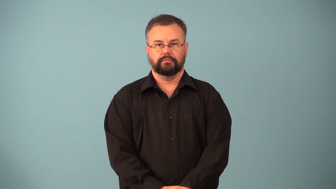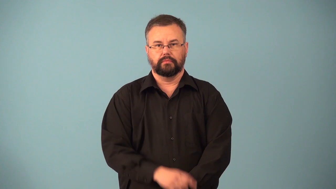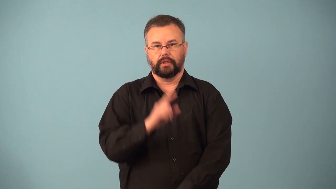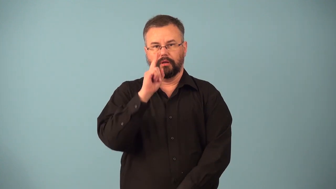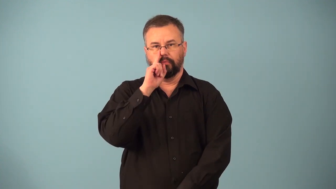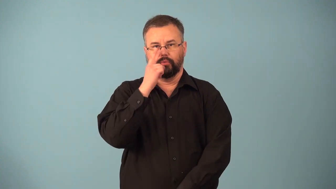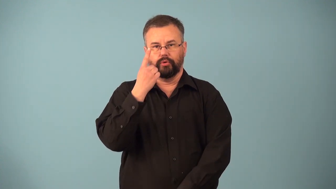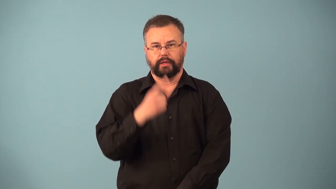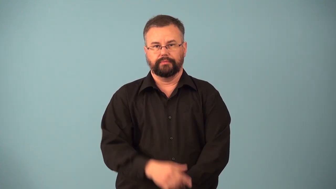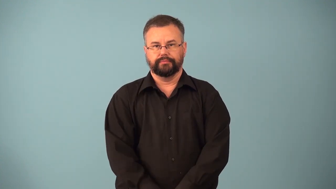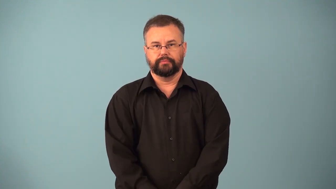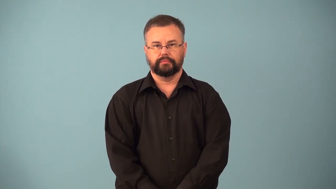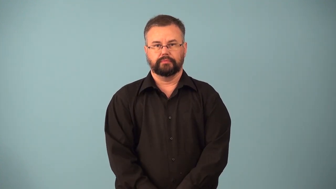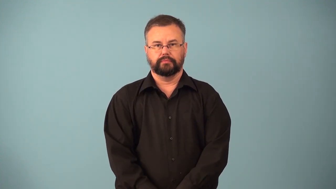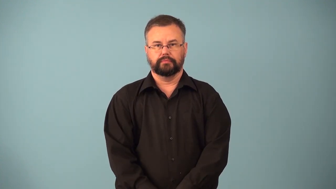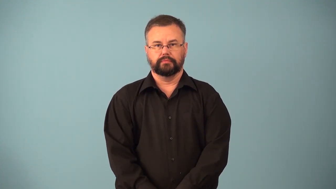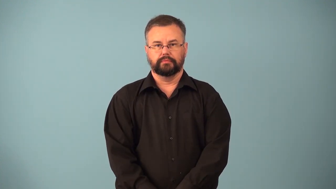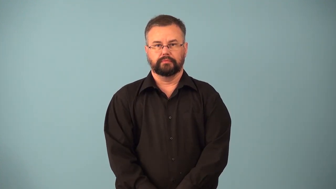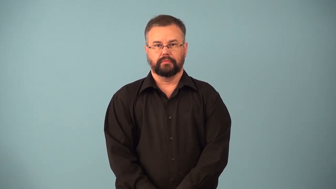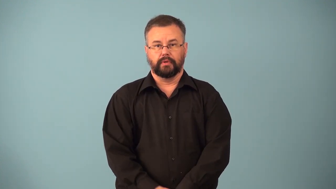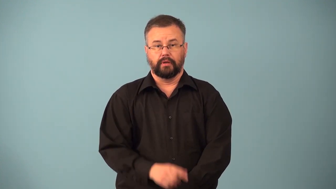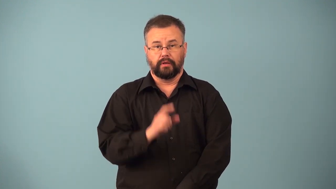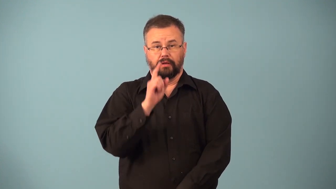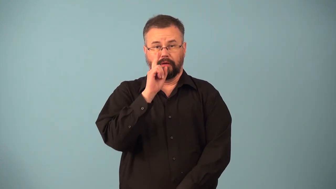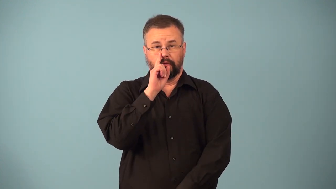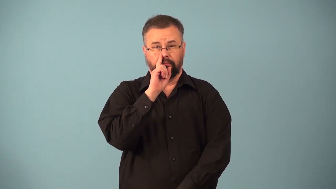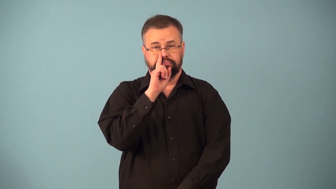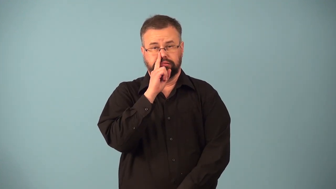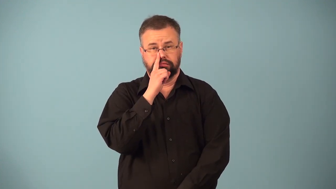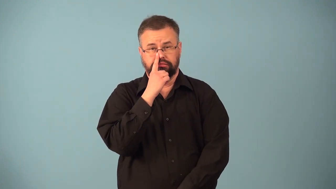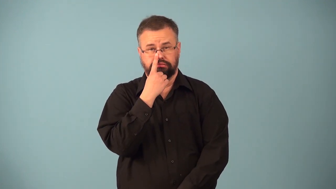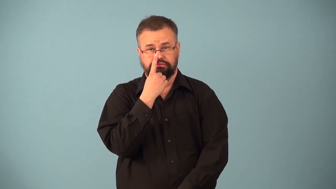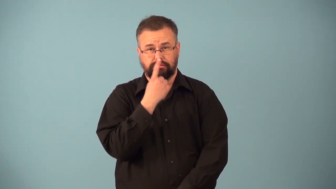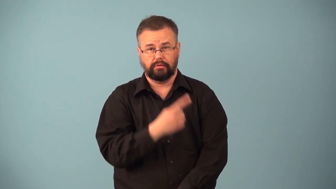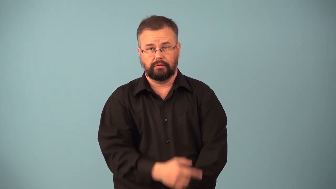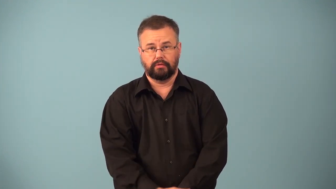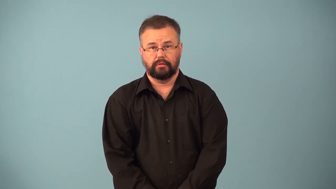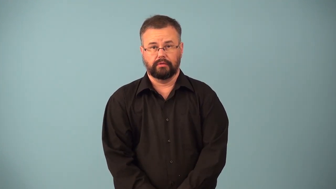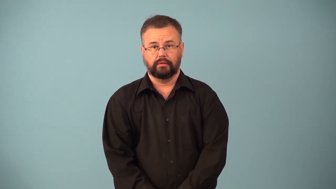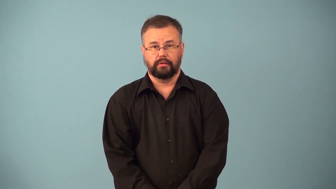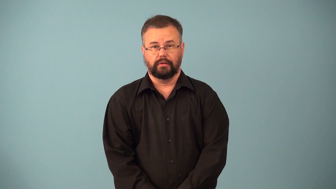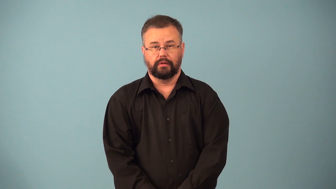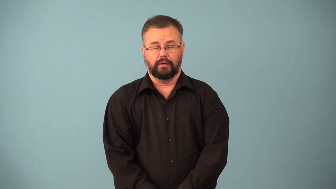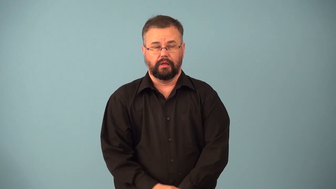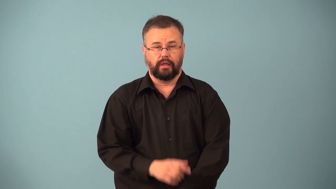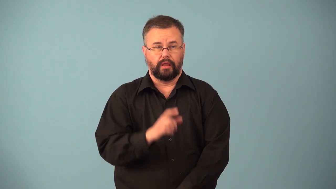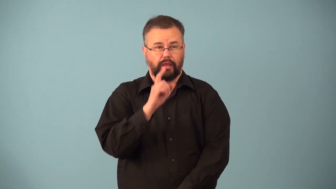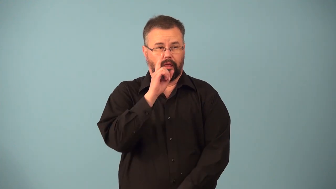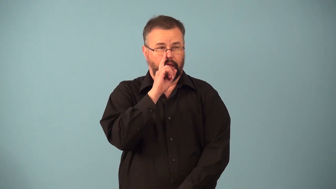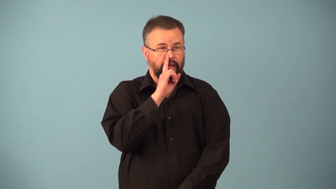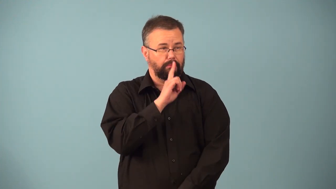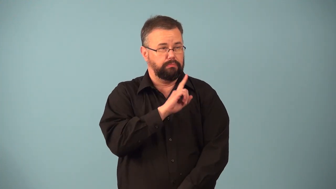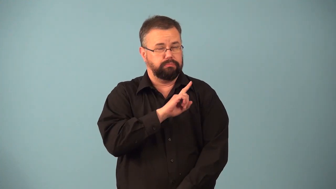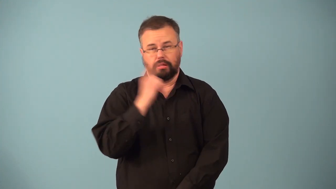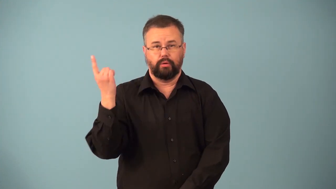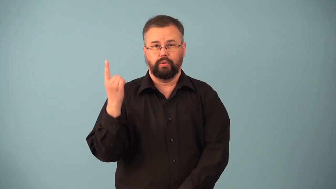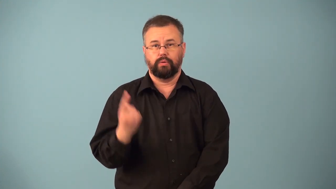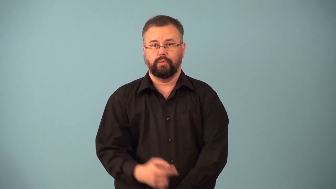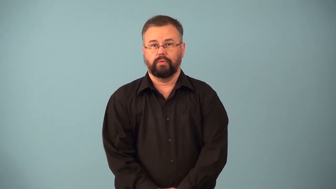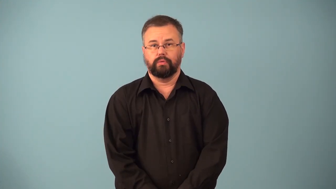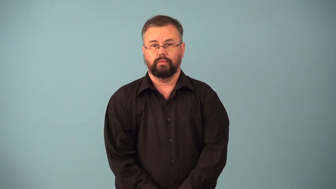dull, duller, dullest